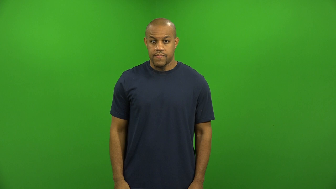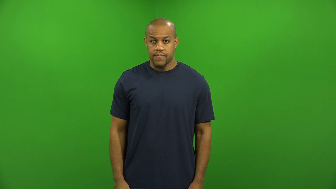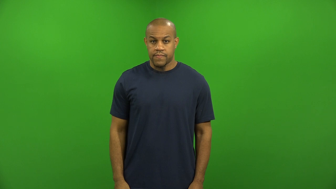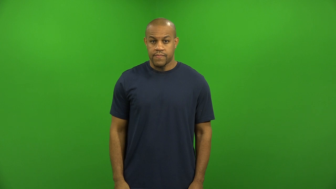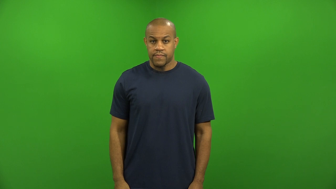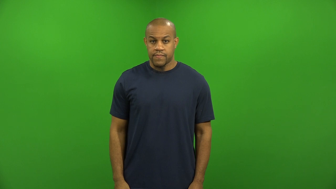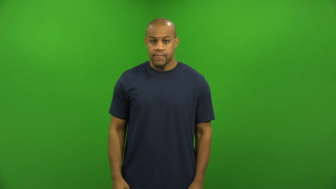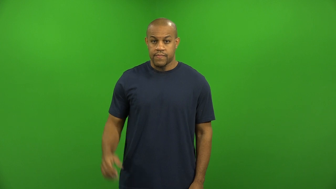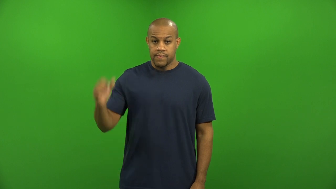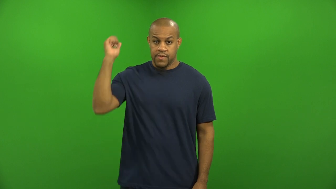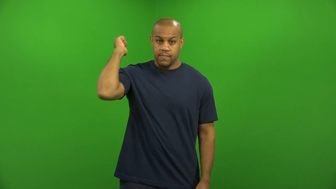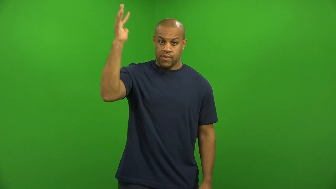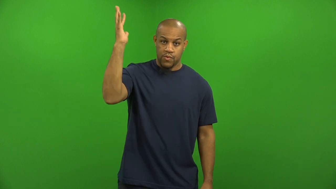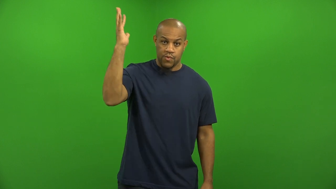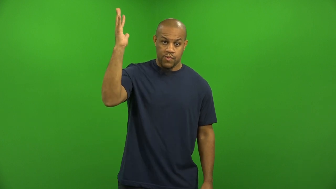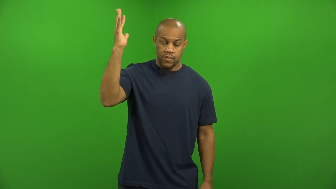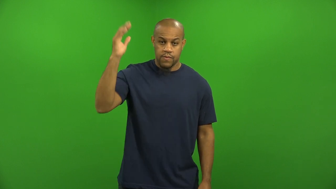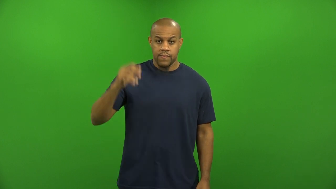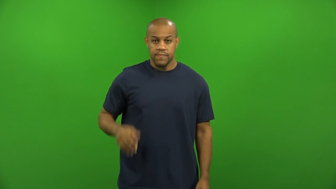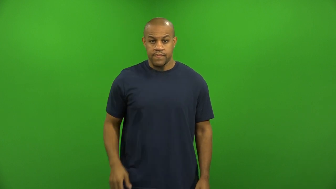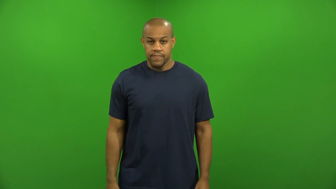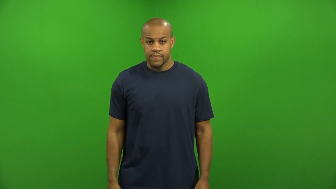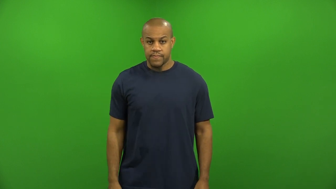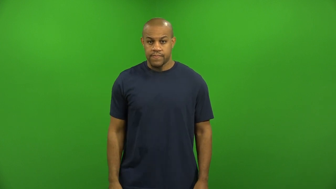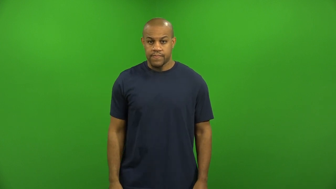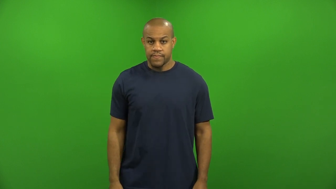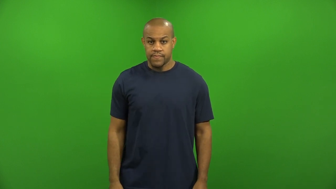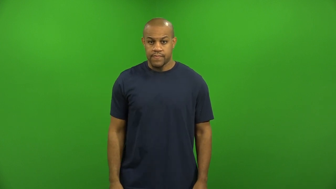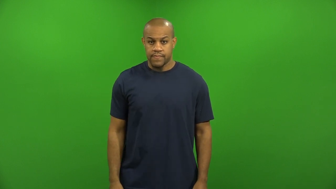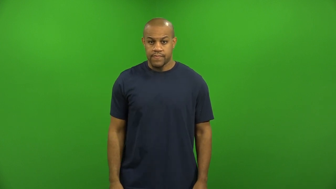Throw javelin